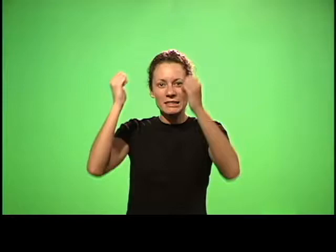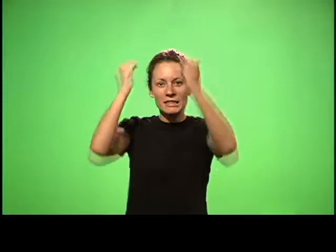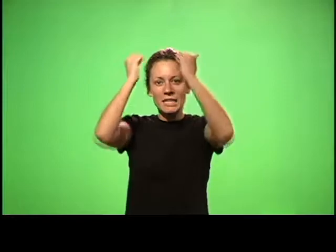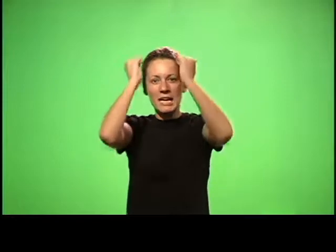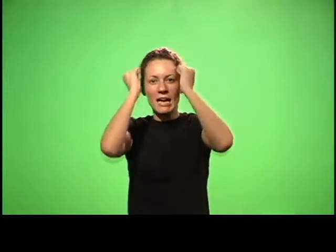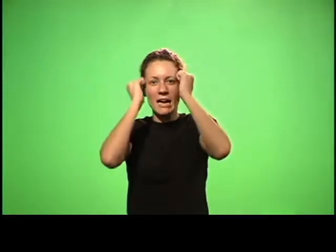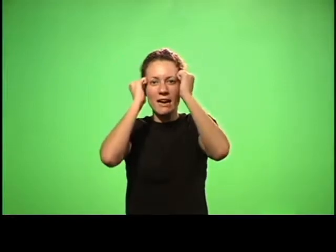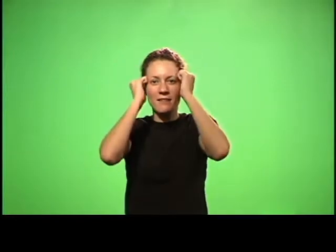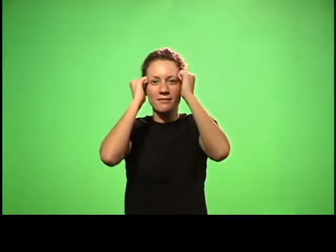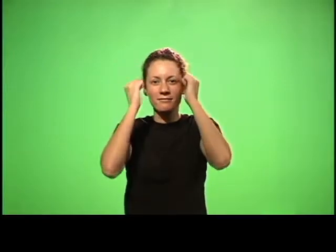cap-swim